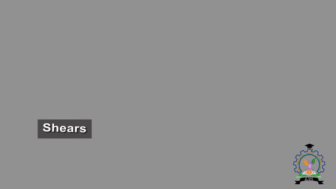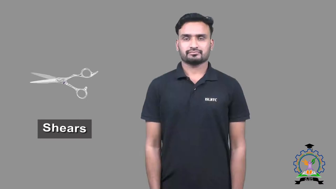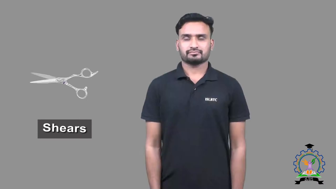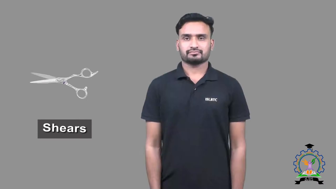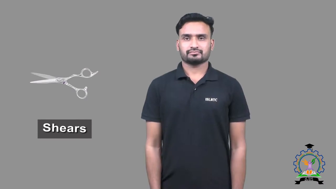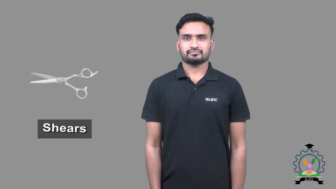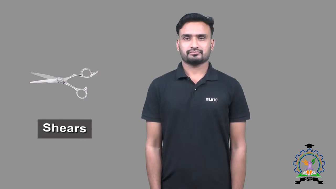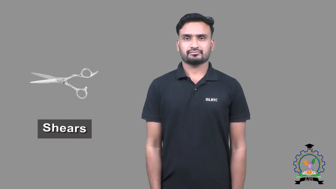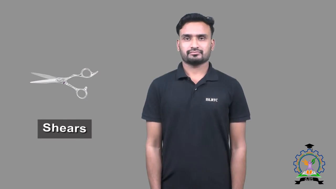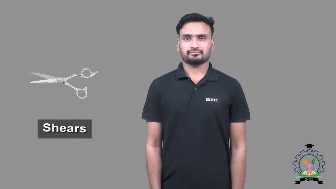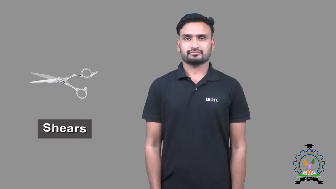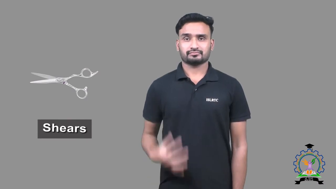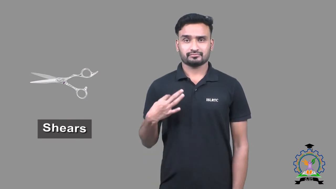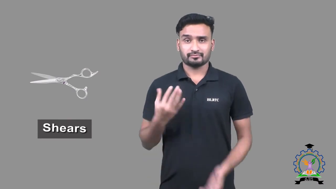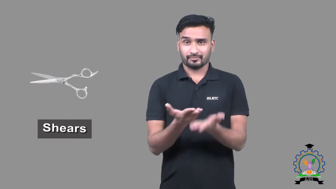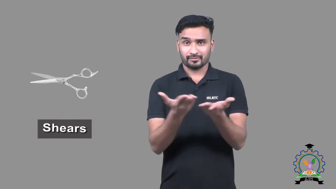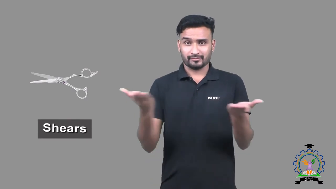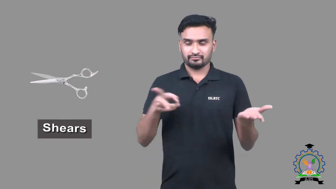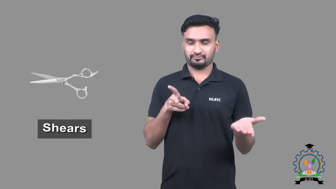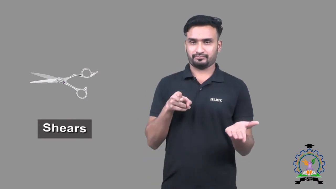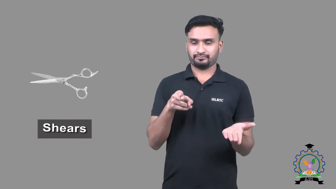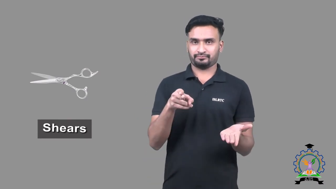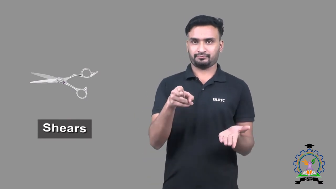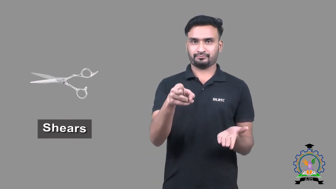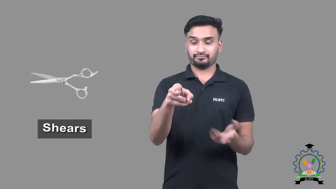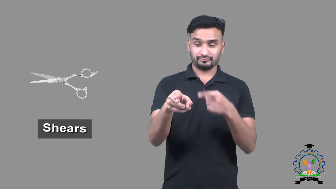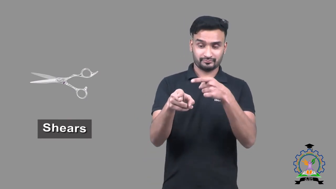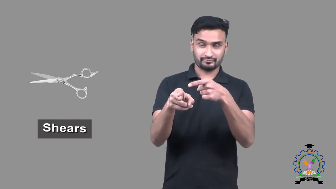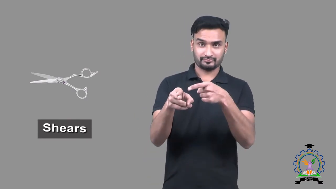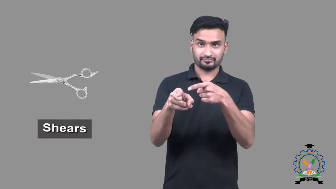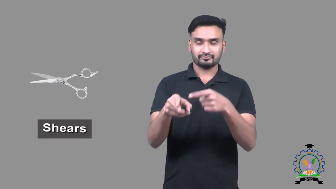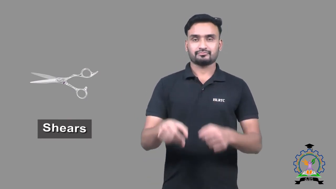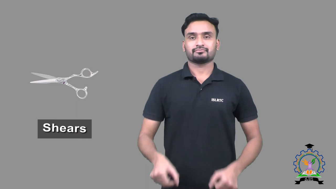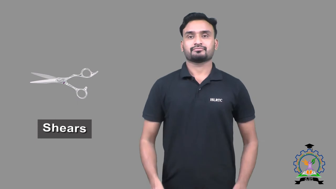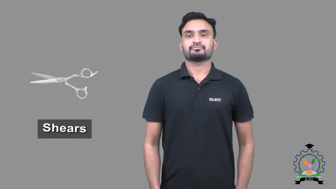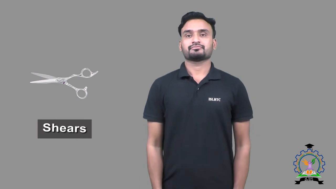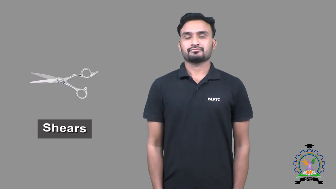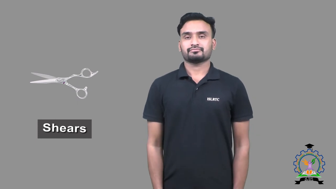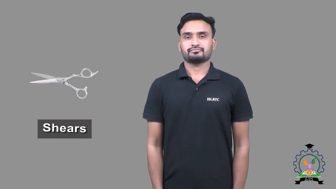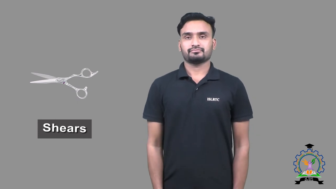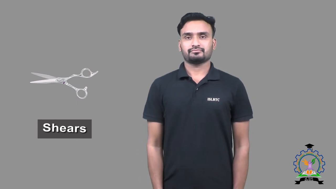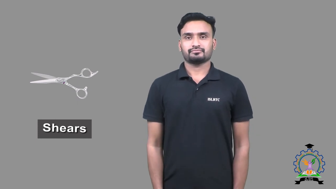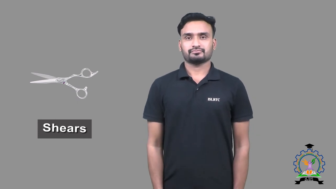Shears